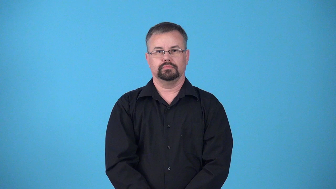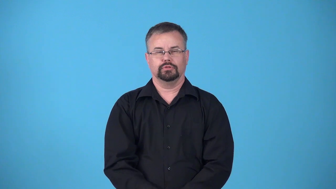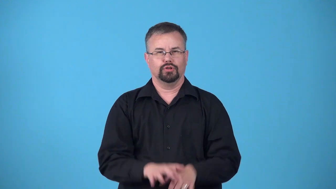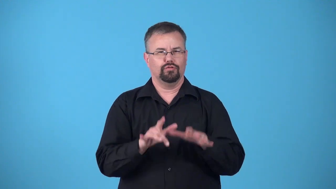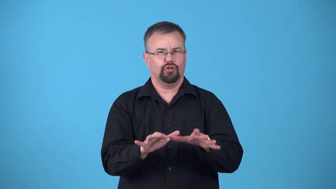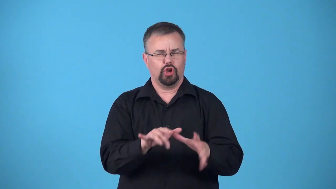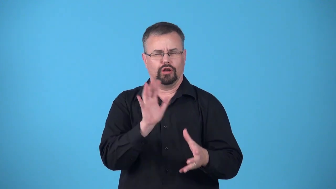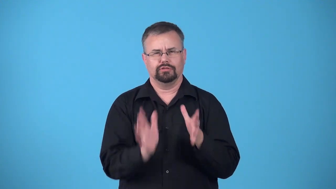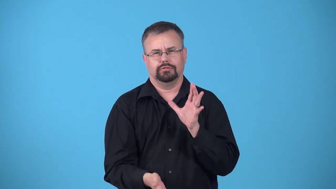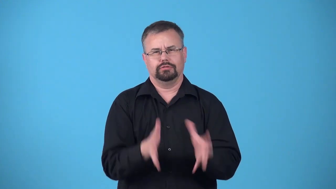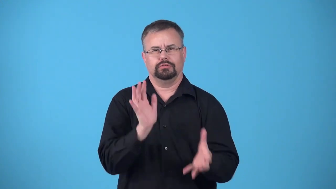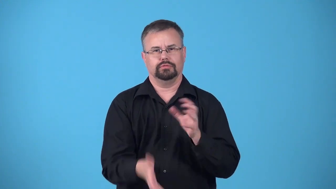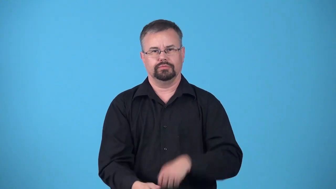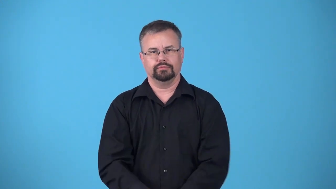hit on person